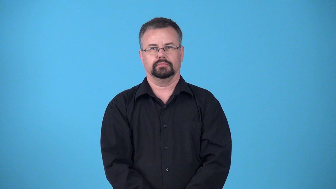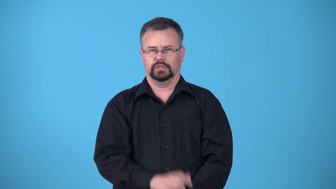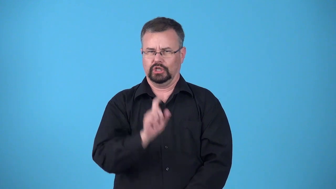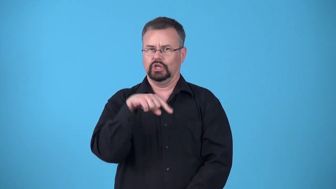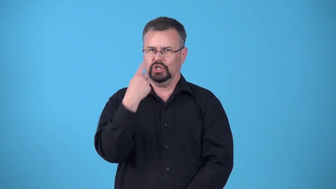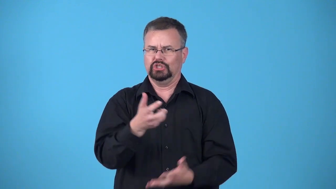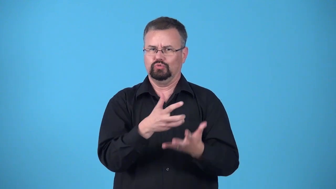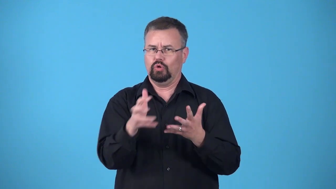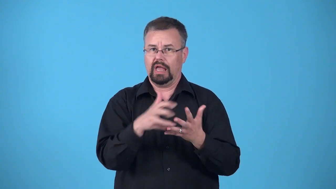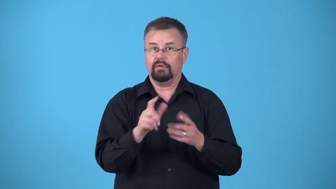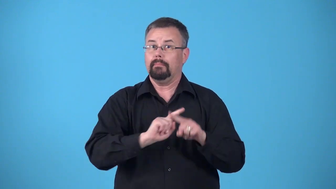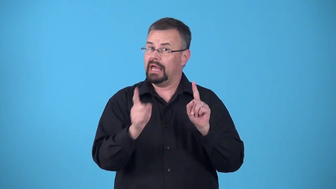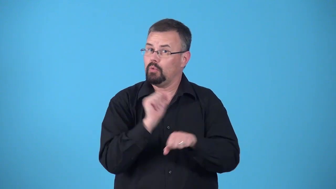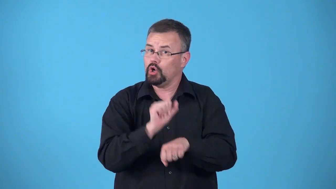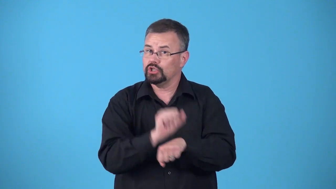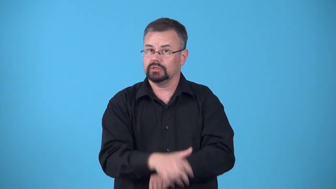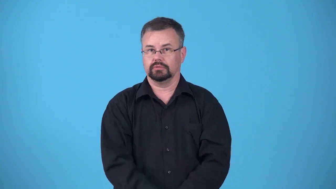rough and ready